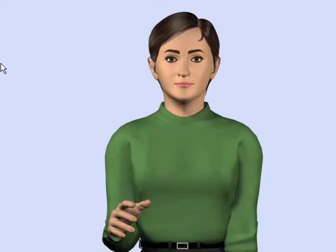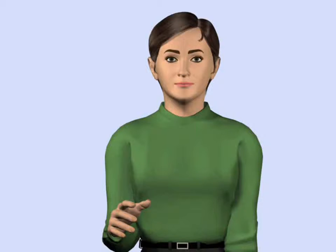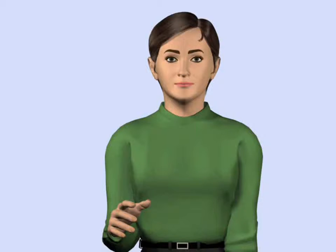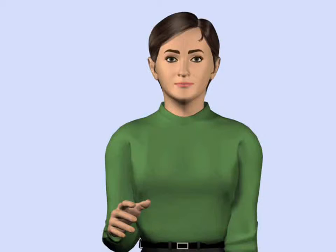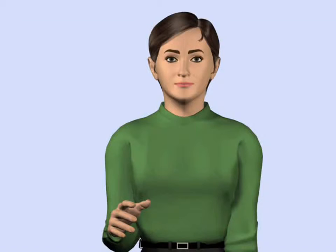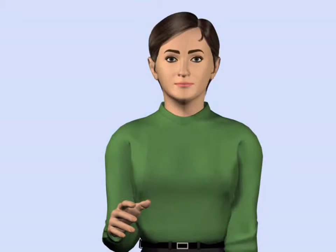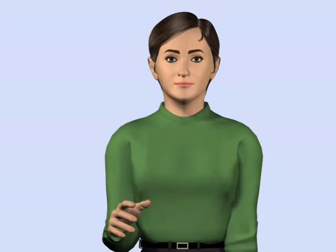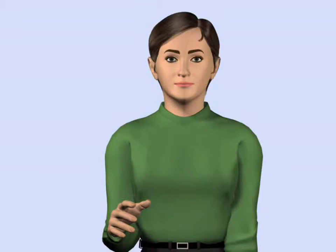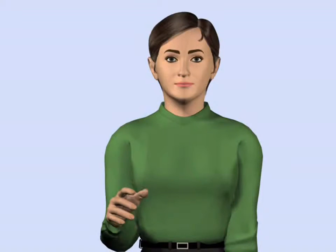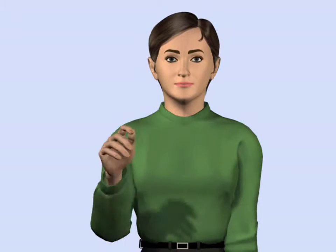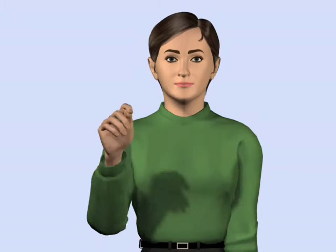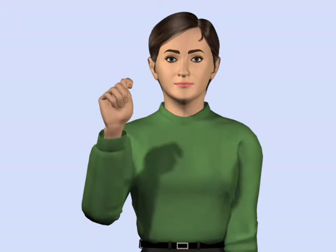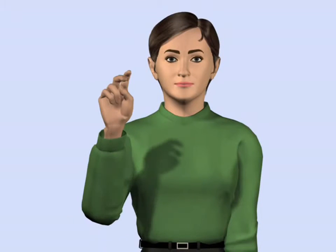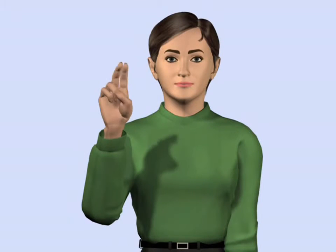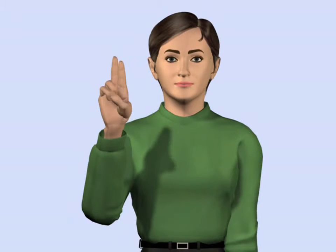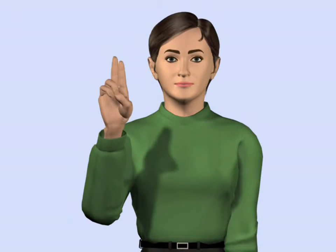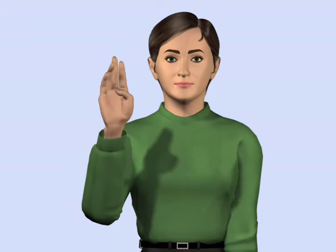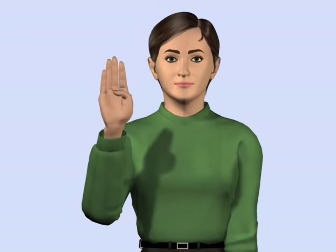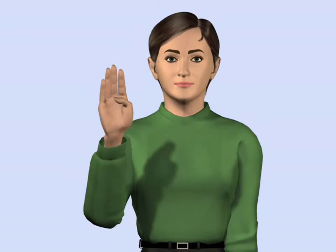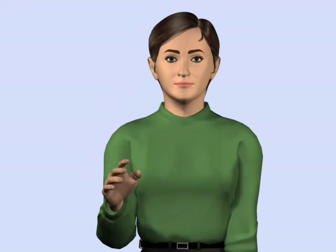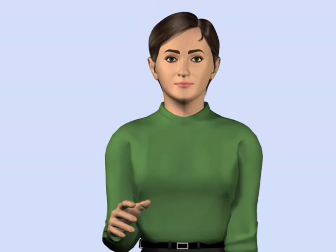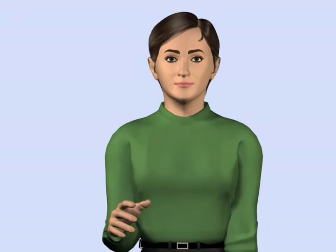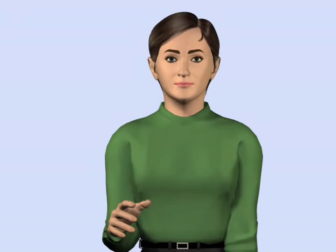tub